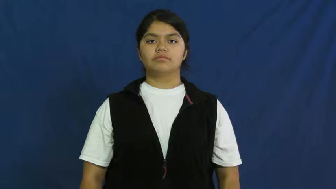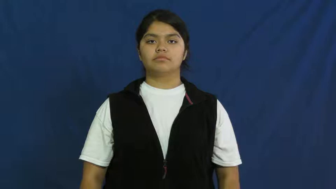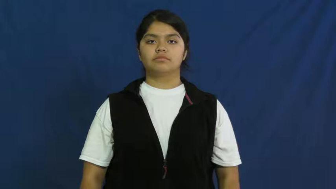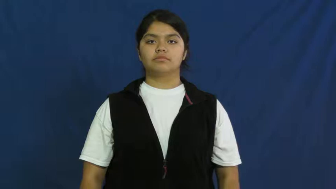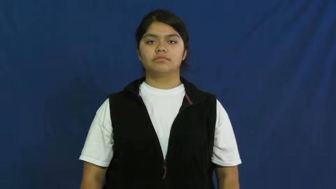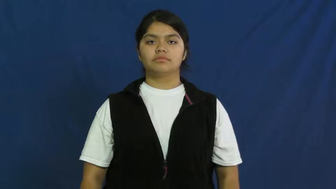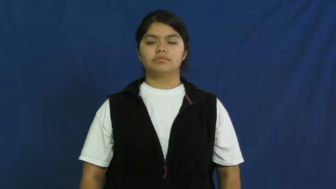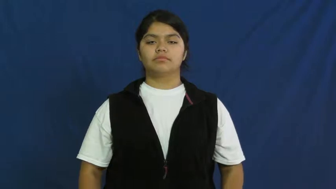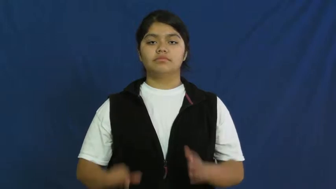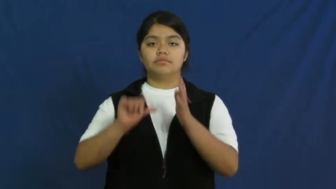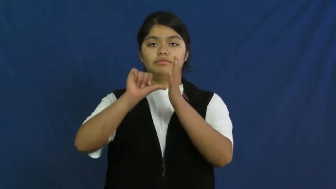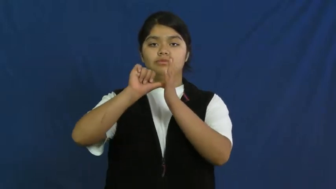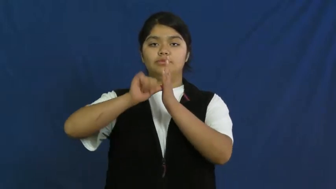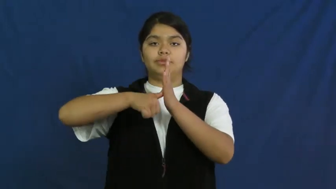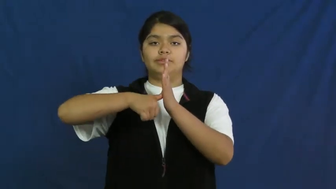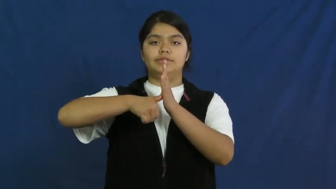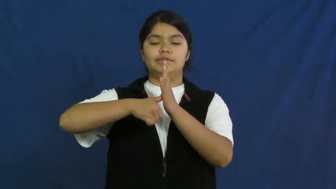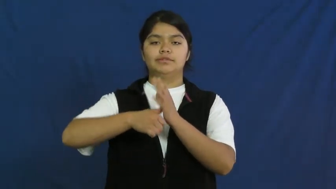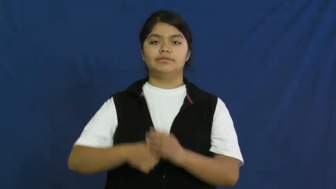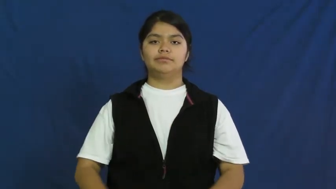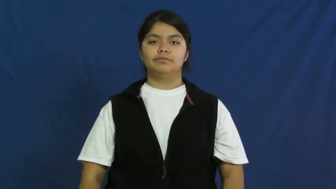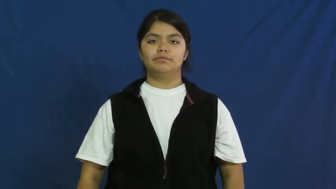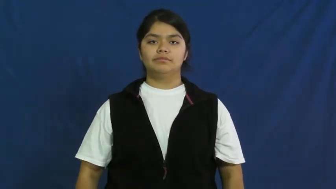impress,emphasize,stress,punctuate,showcase,engrave